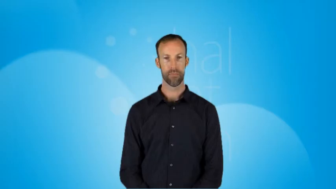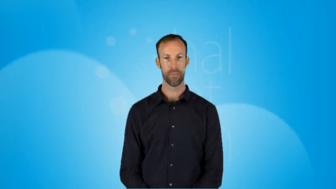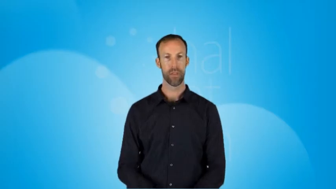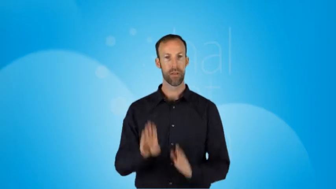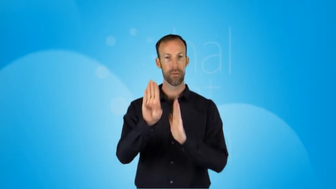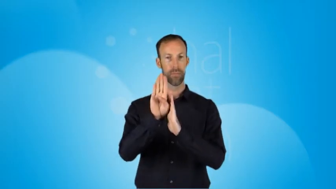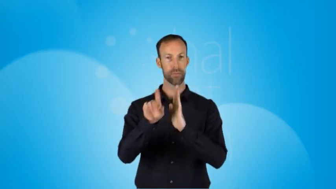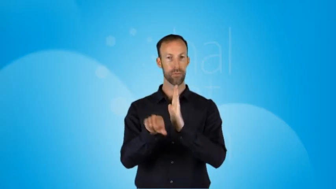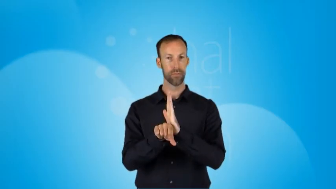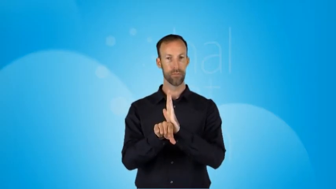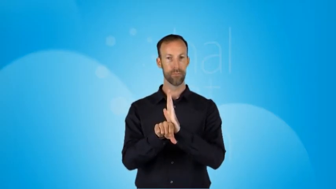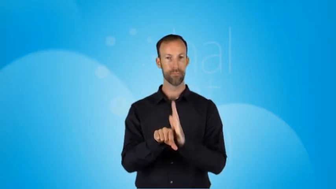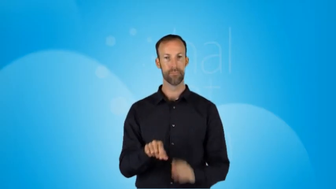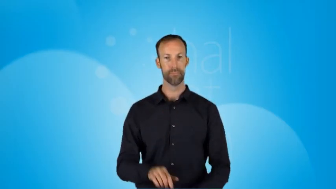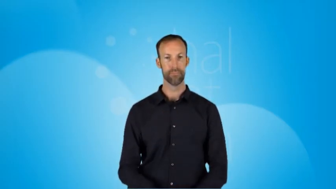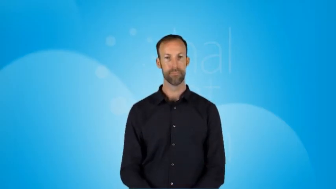background